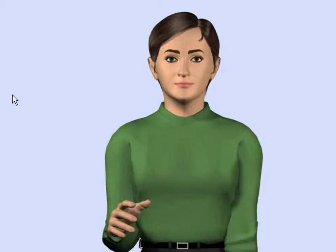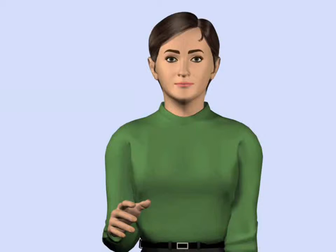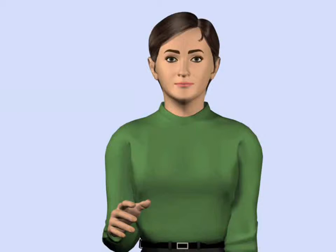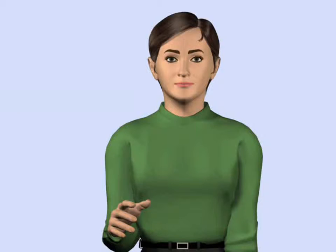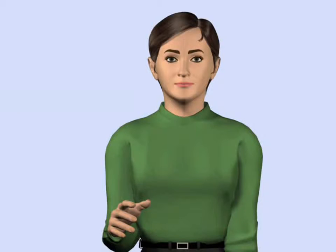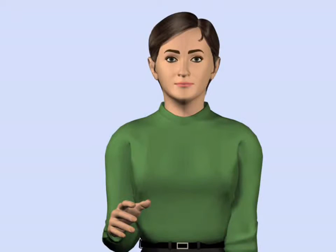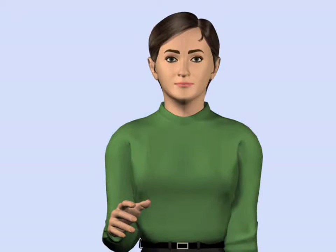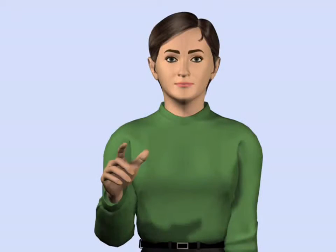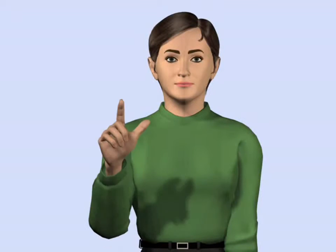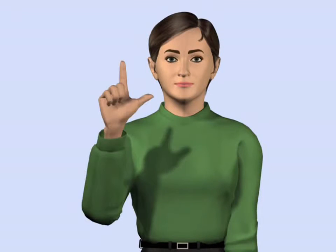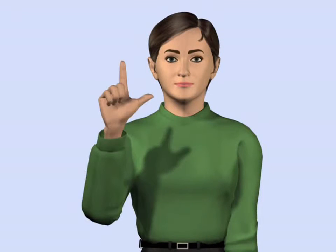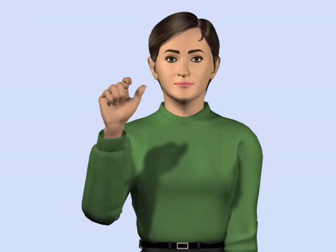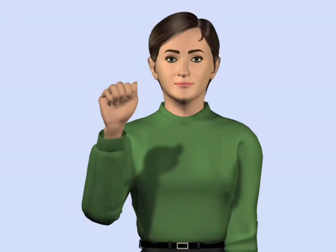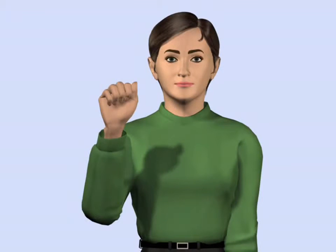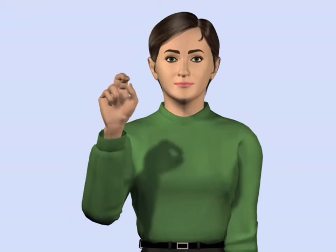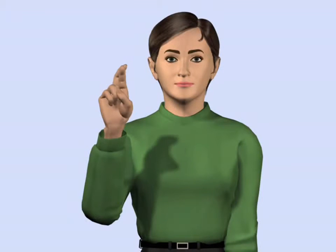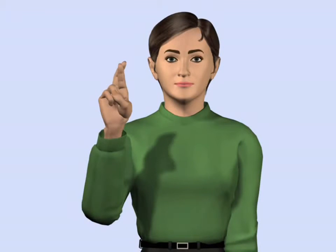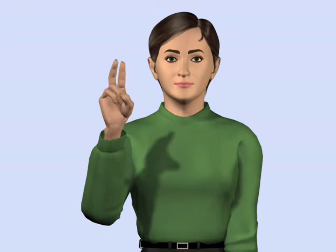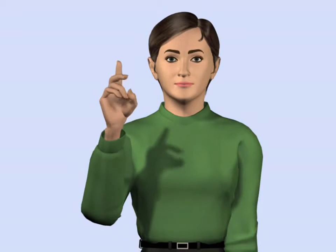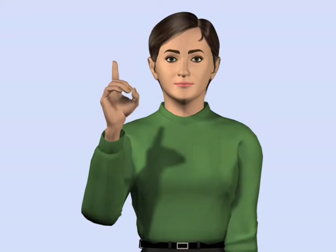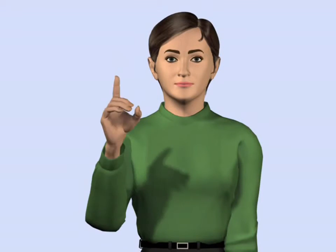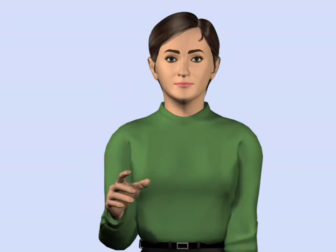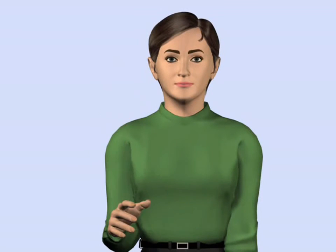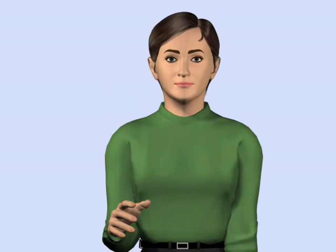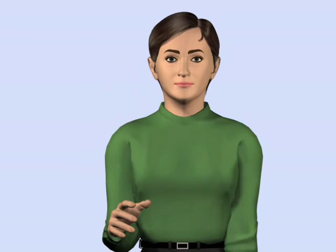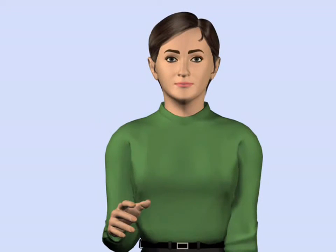lard